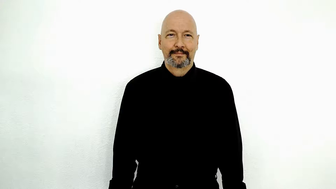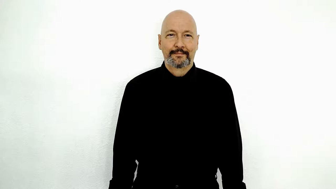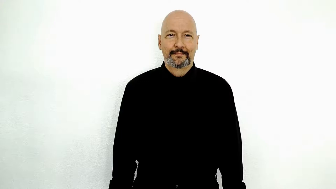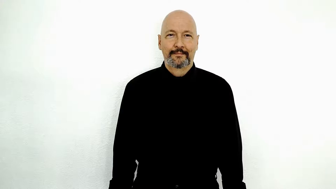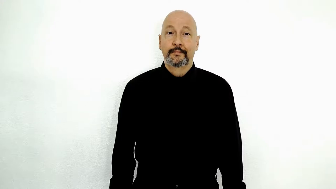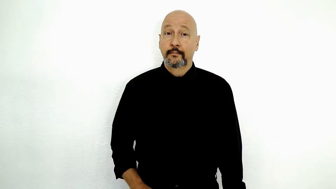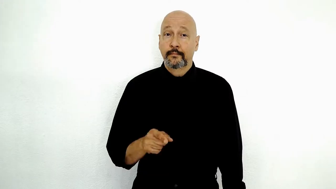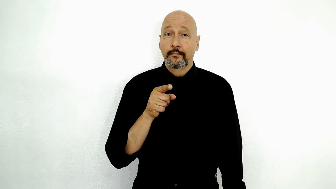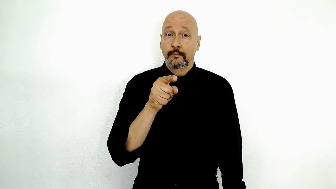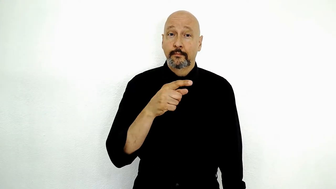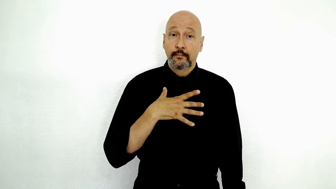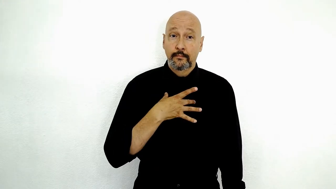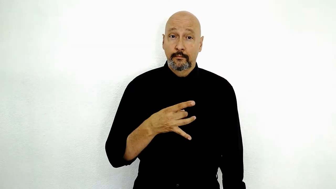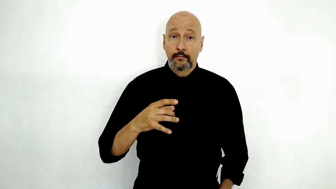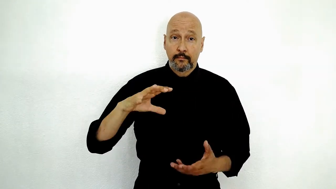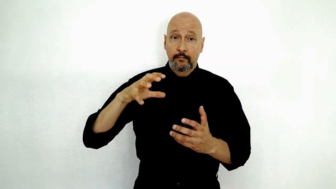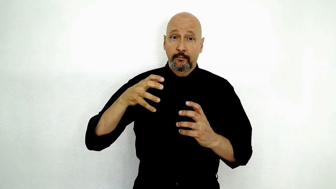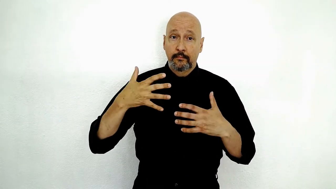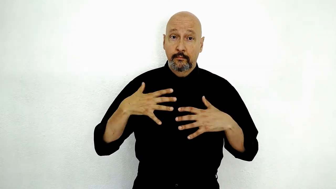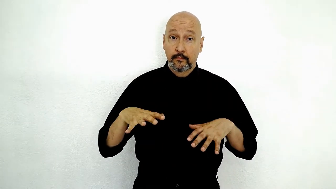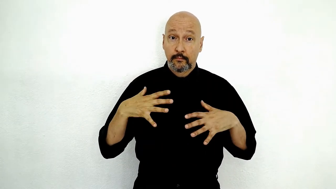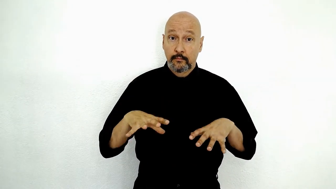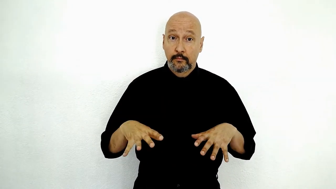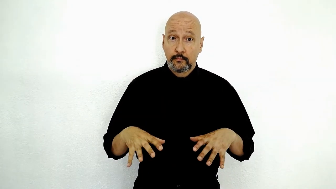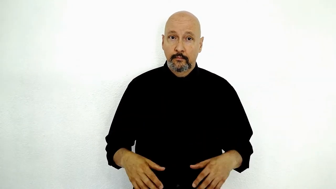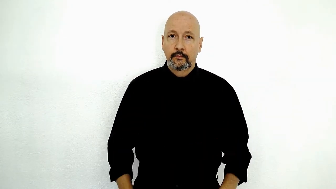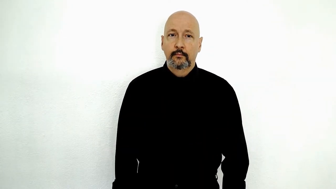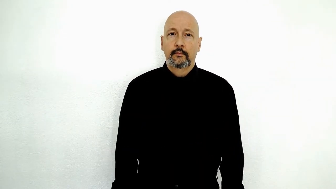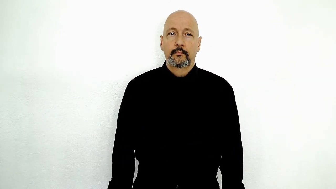YOU LIKE WASHING-MACHINE CLOTHES?